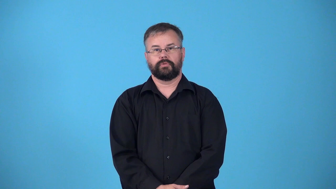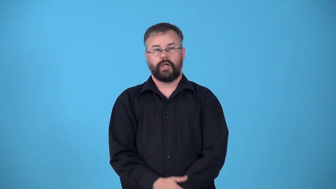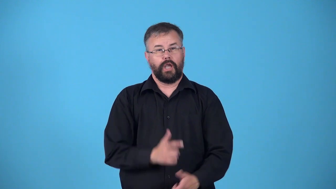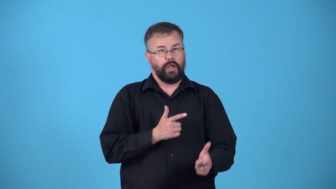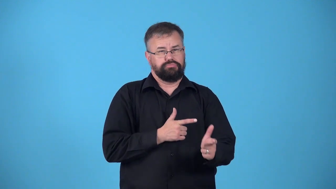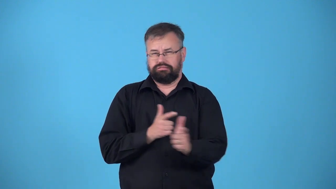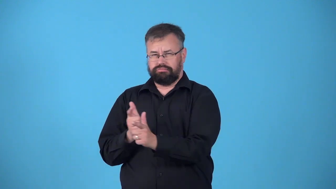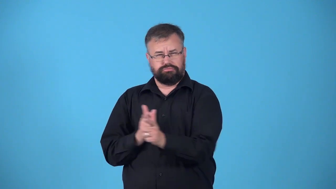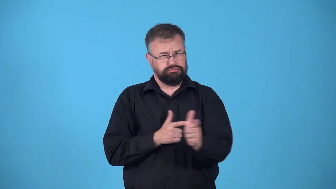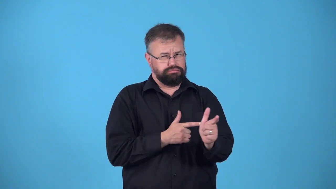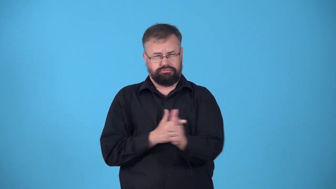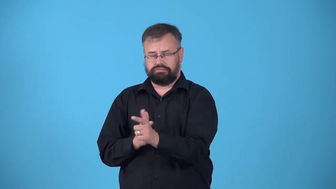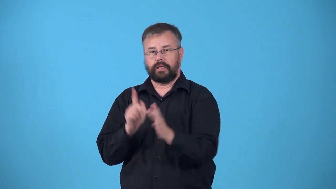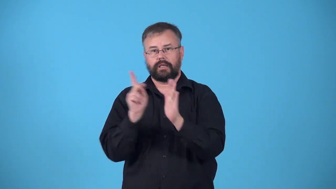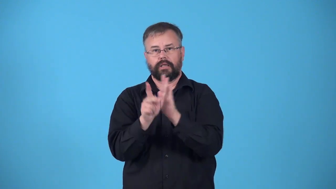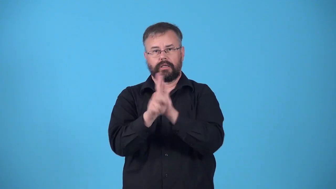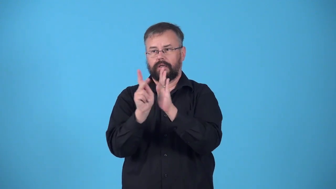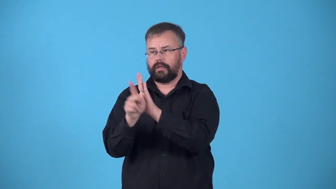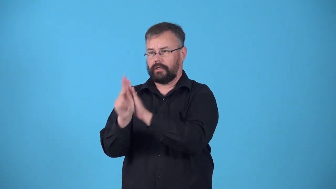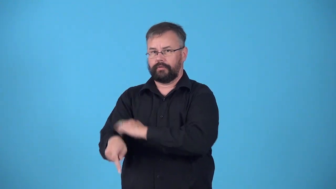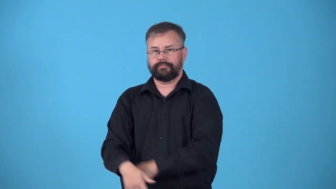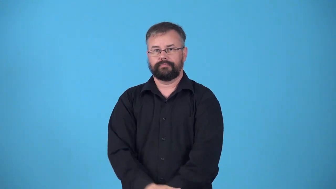mow down